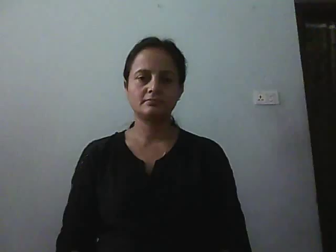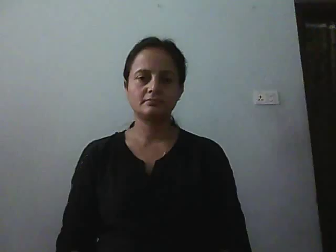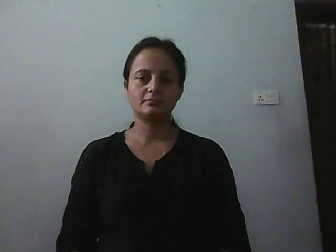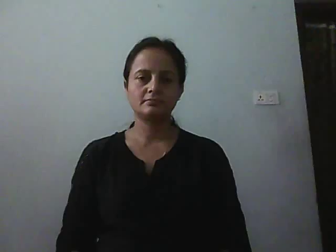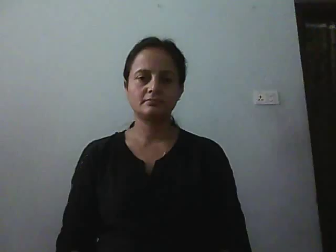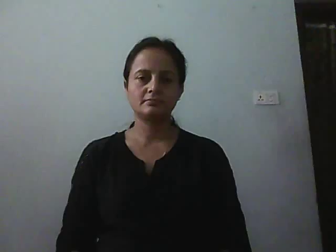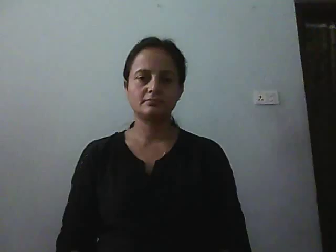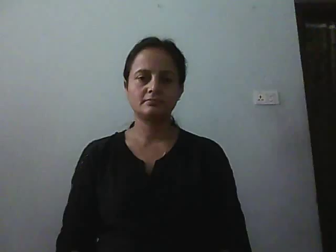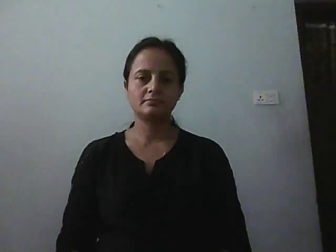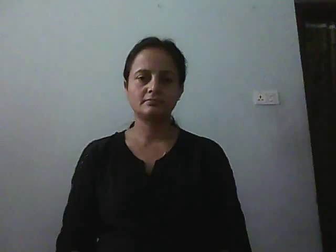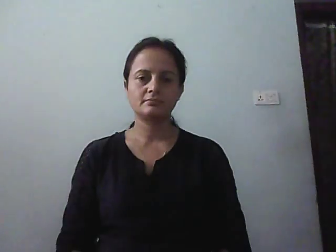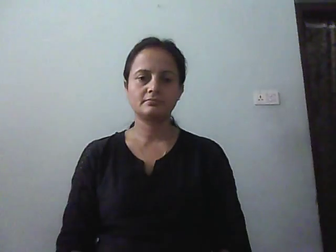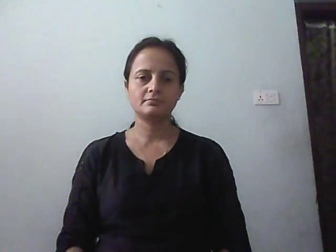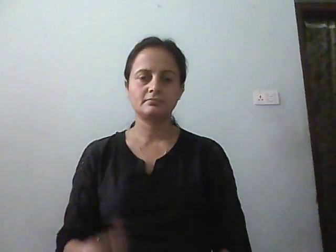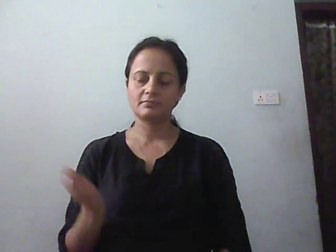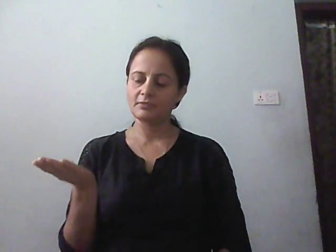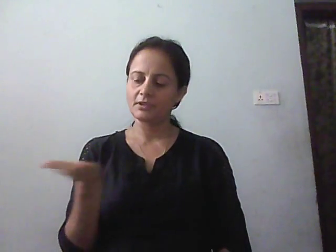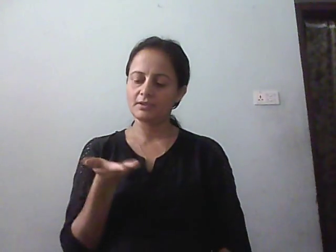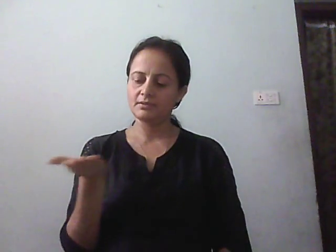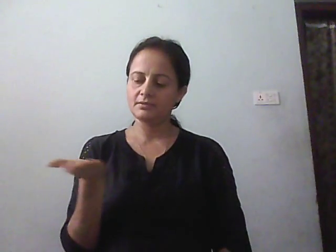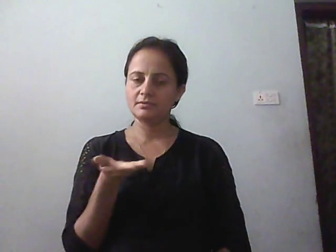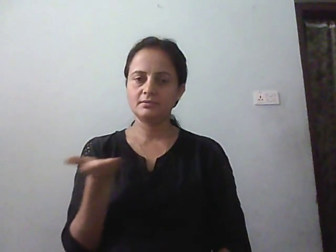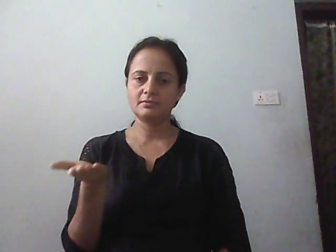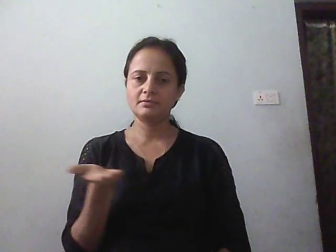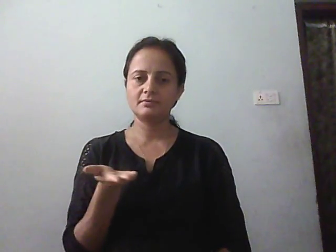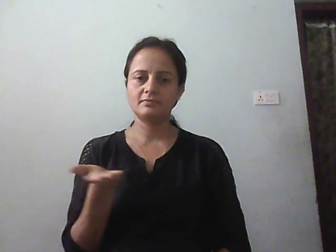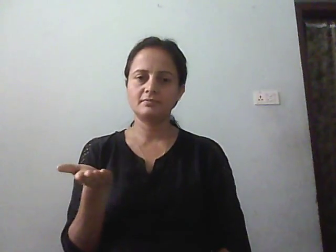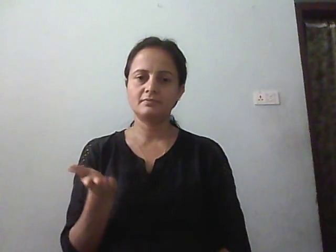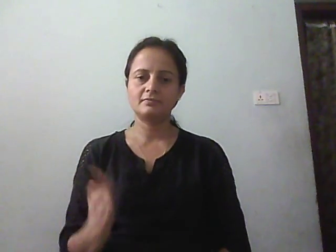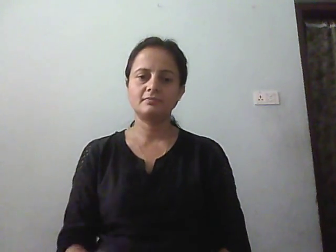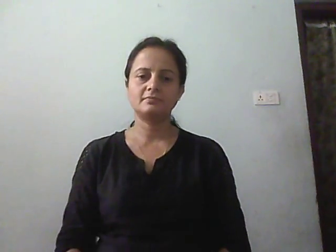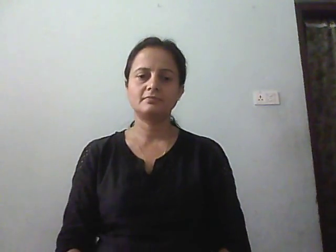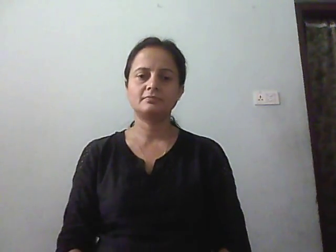green